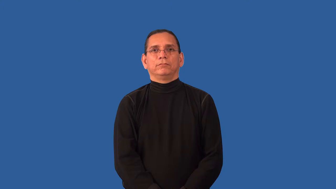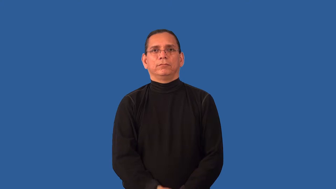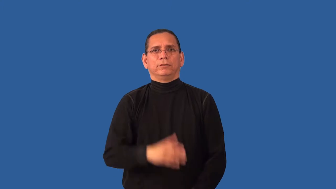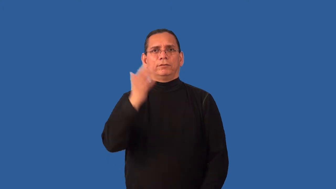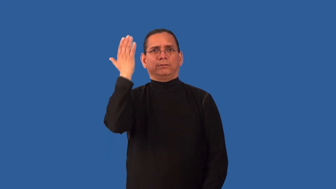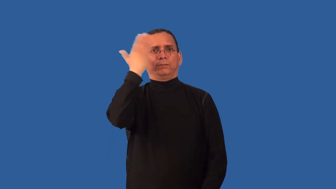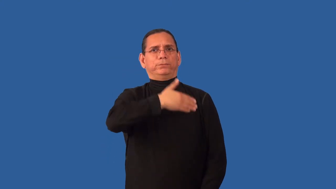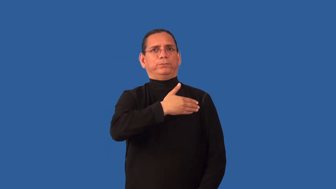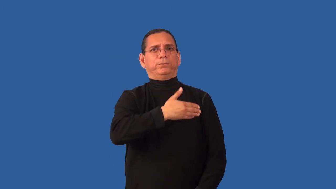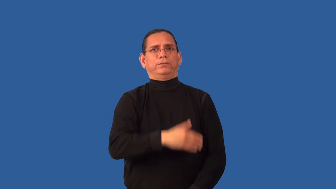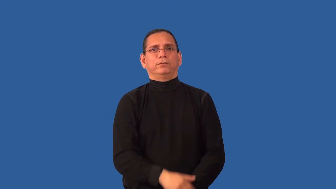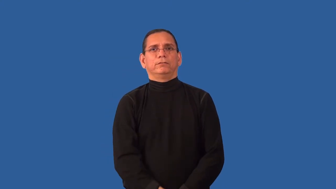inconspicuous